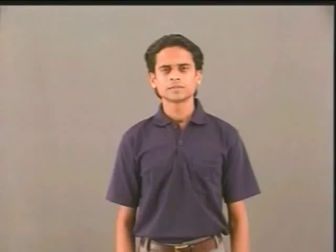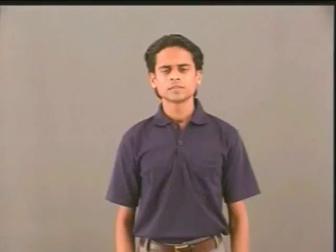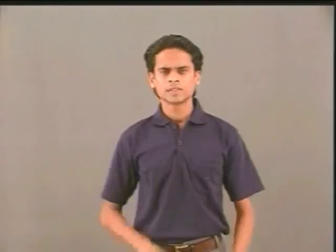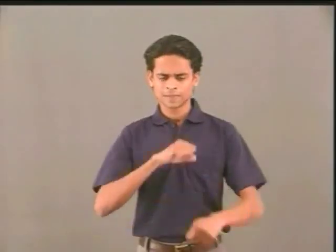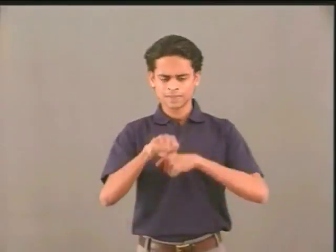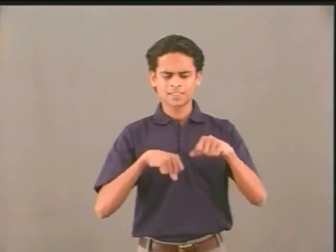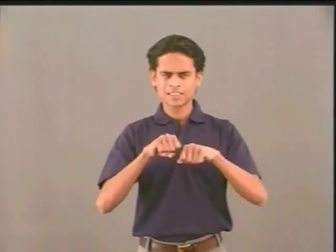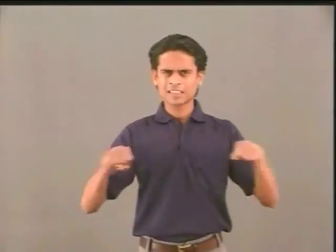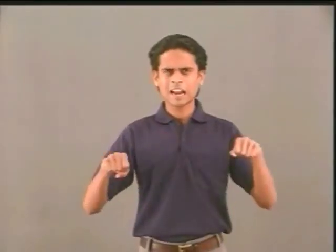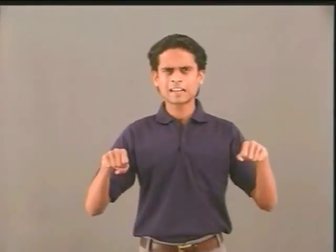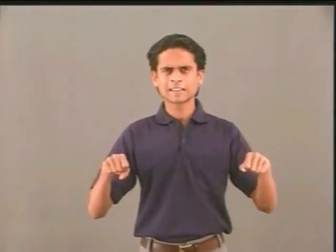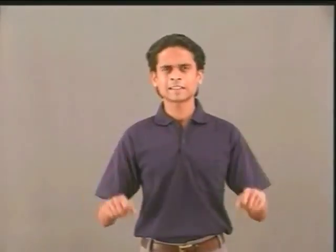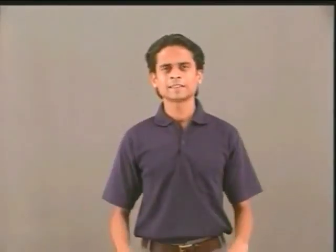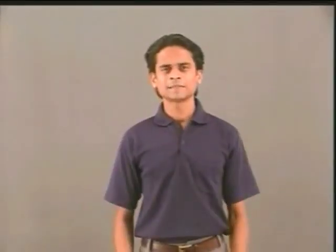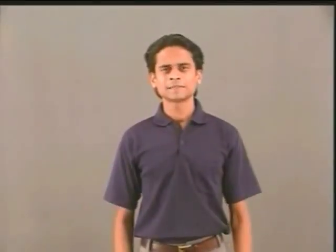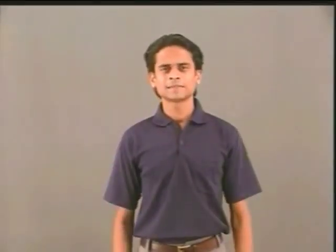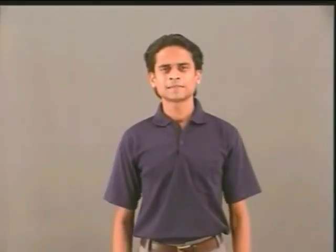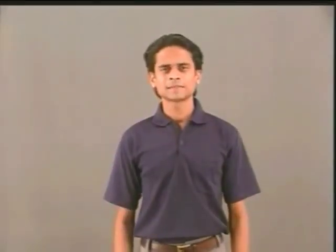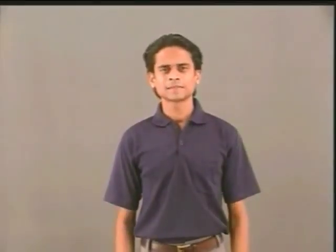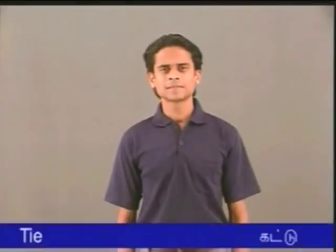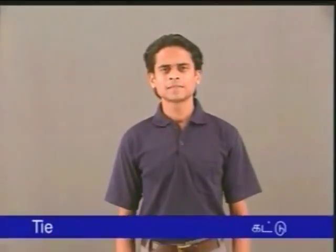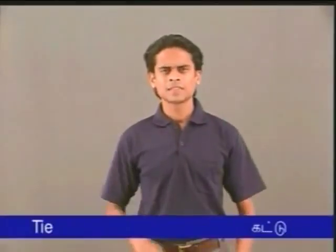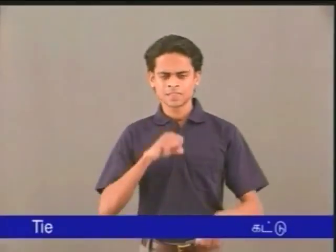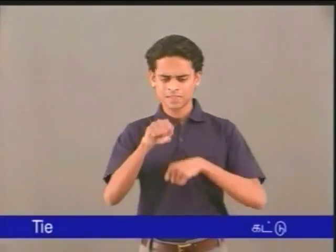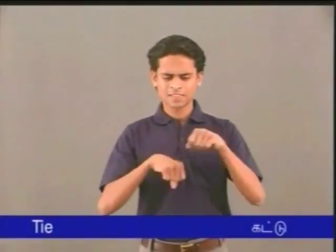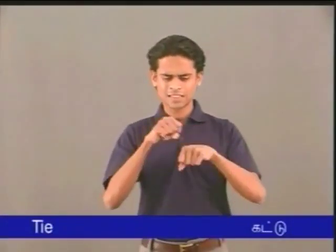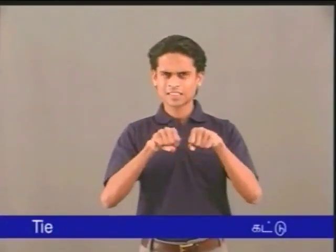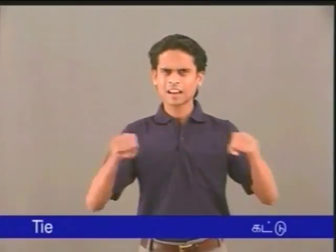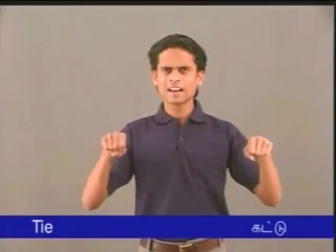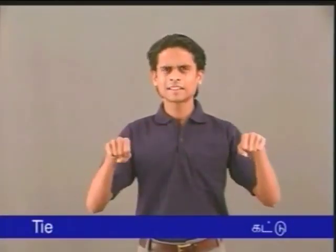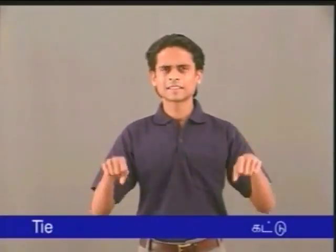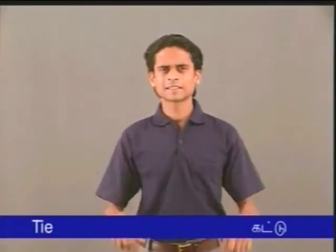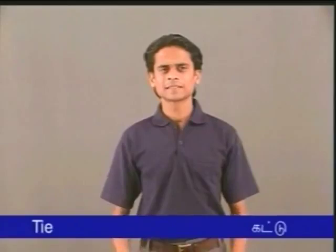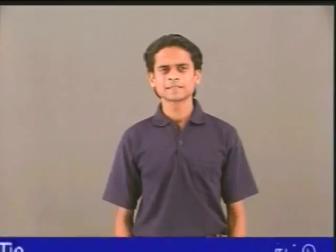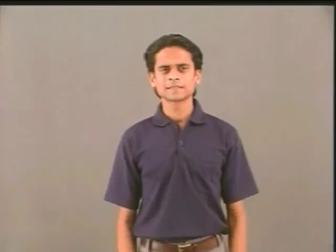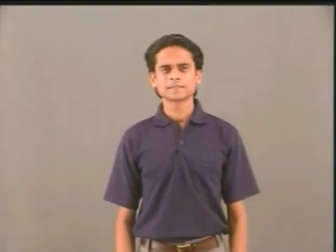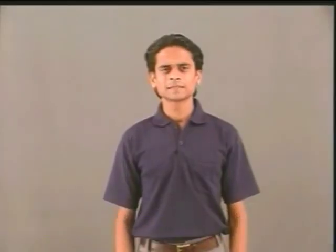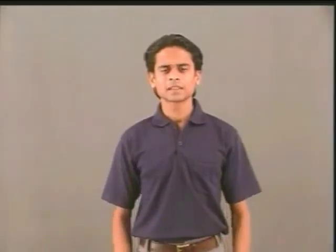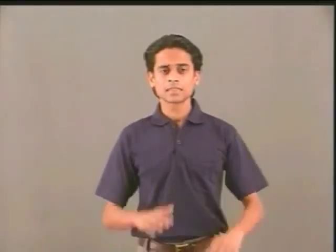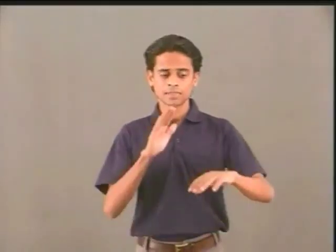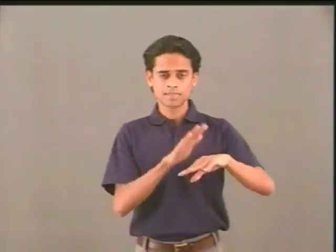tie